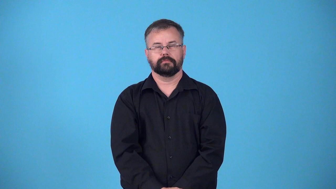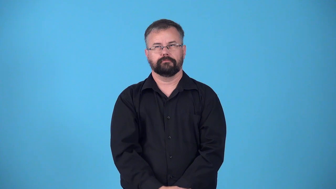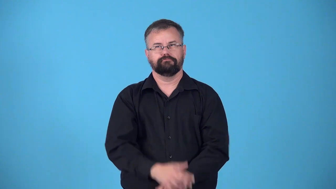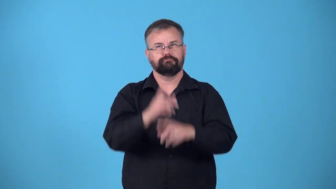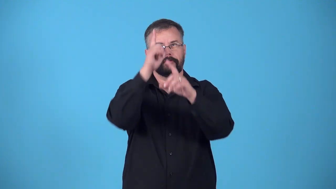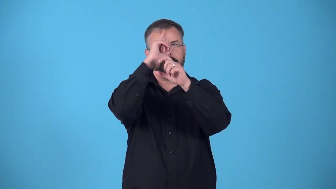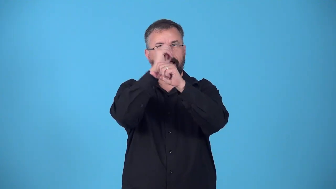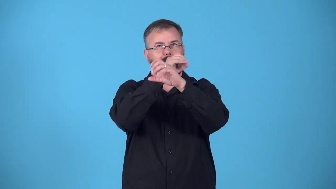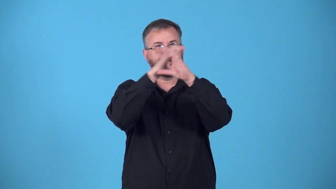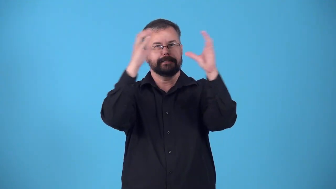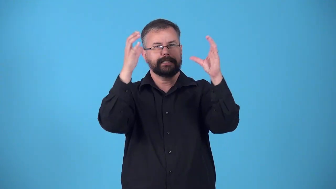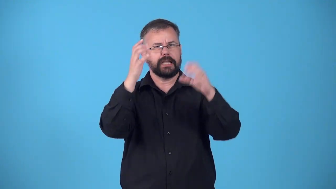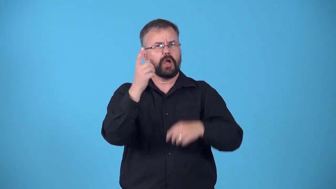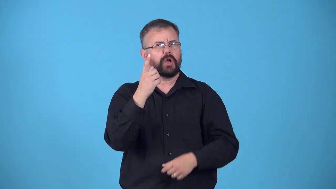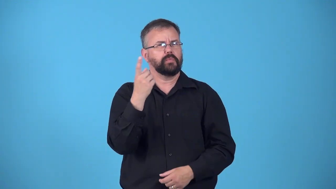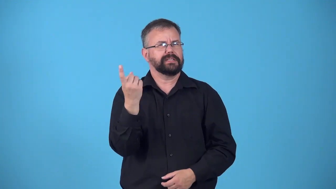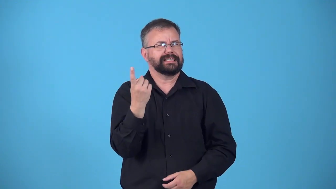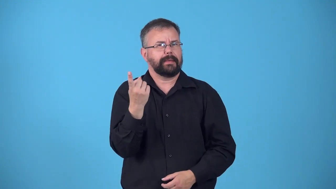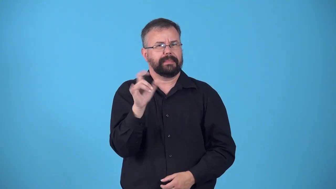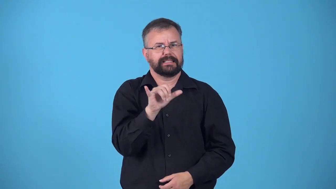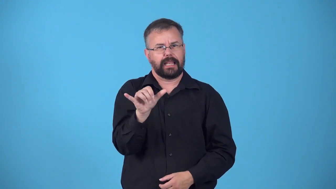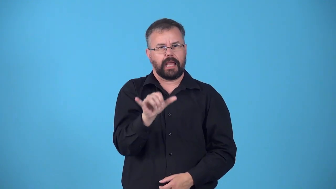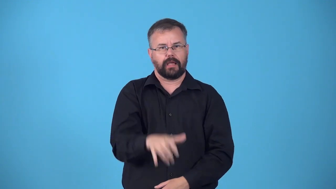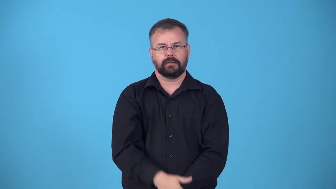flavor